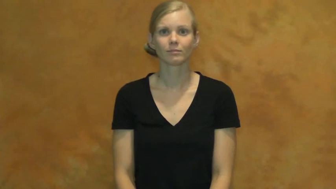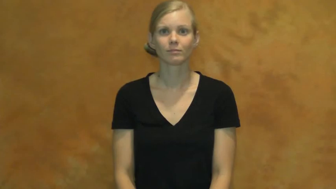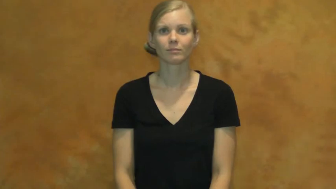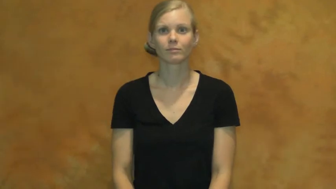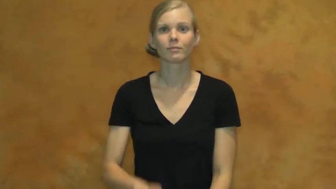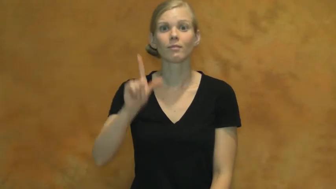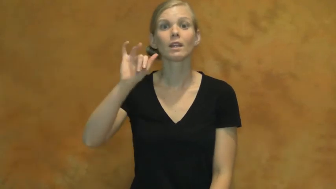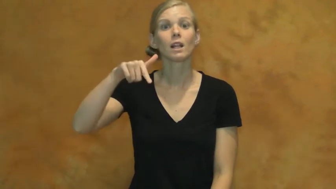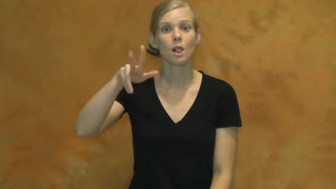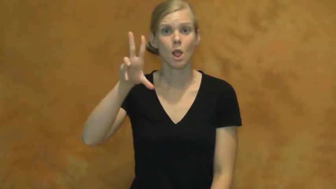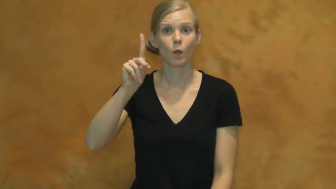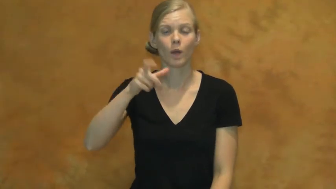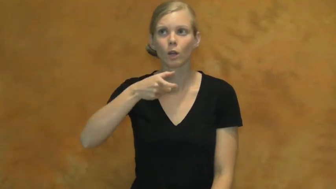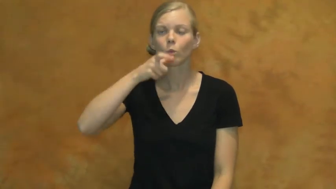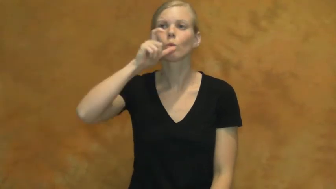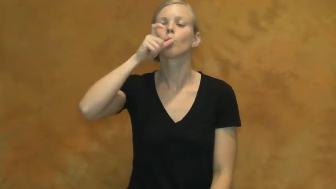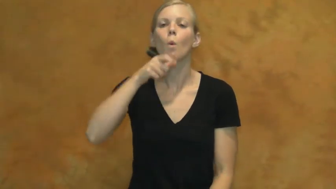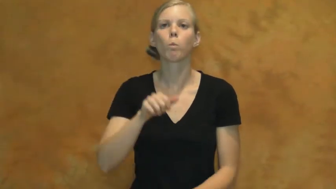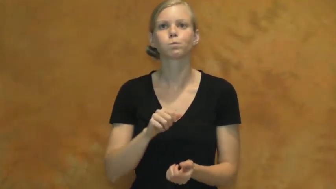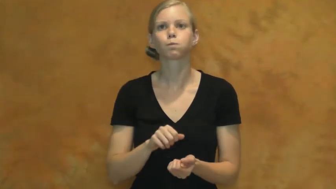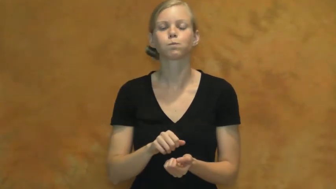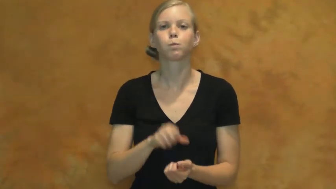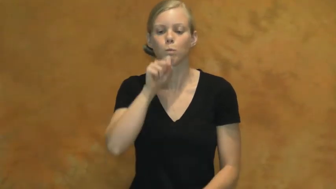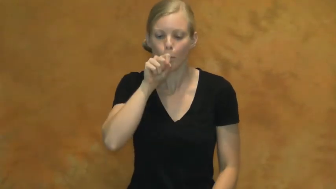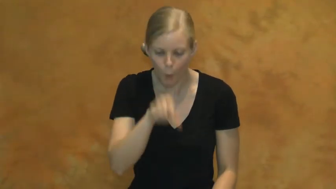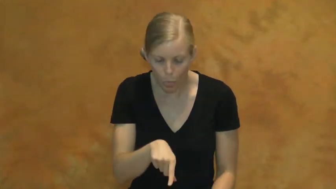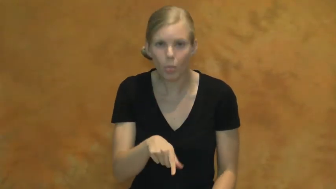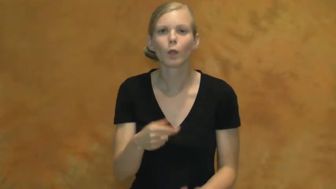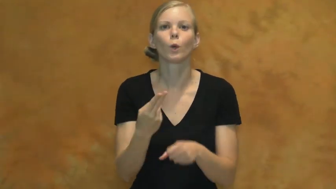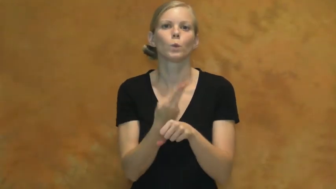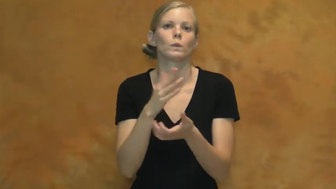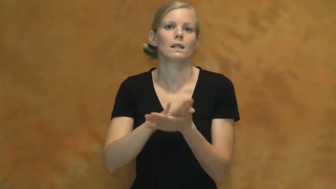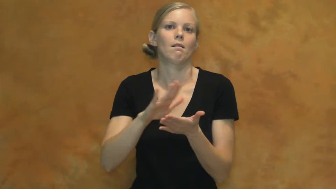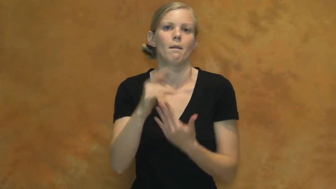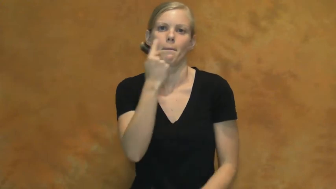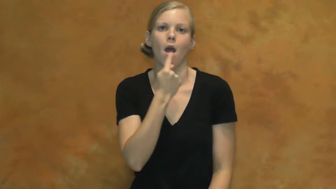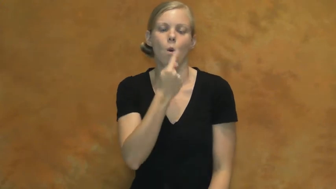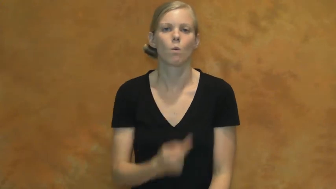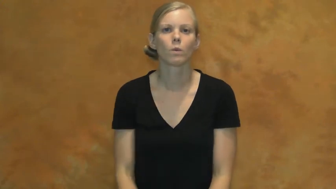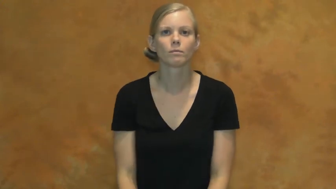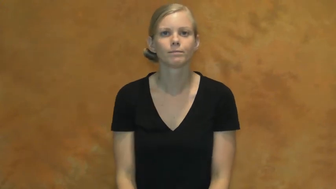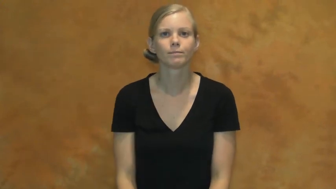mouthwash